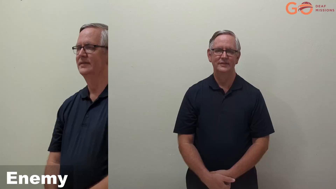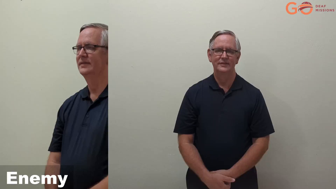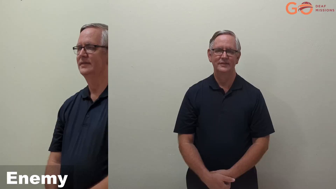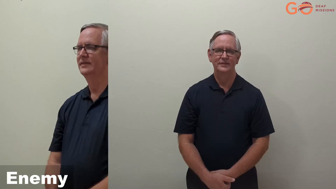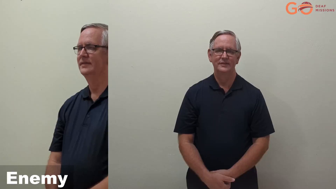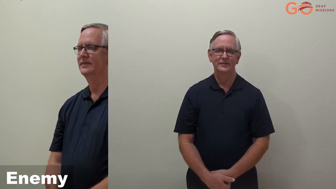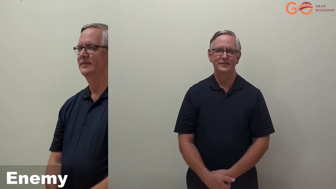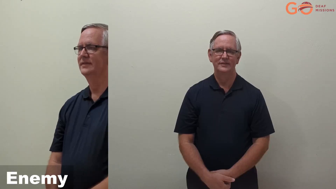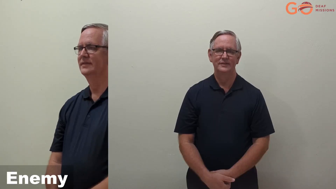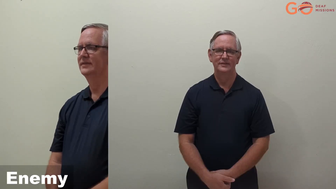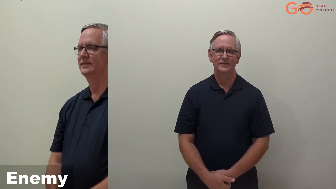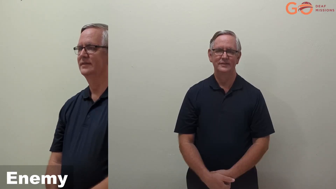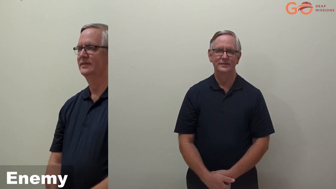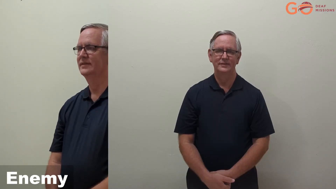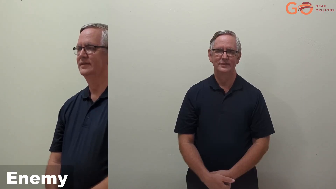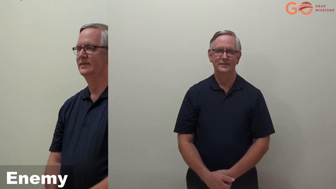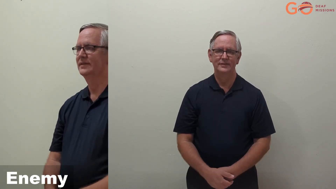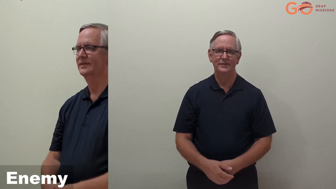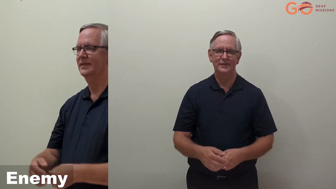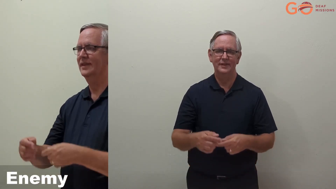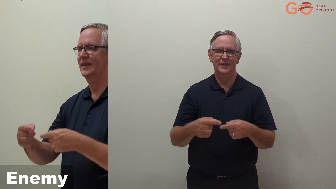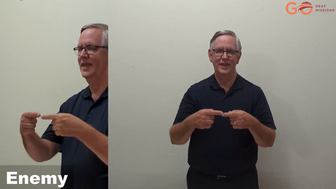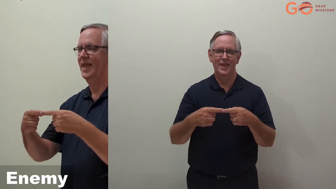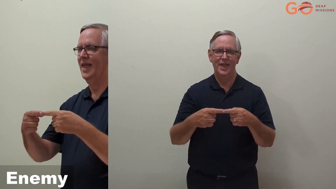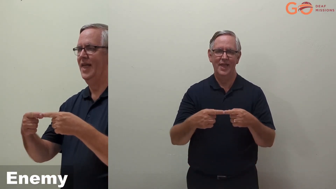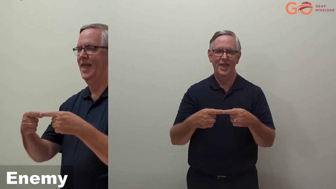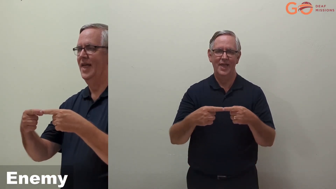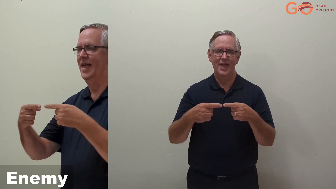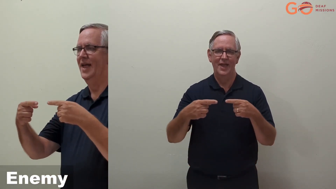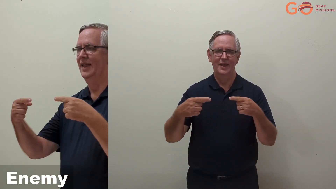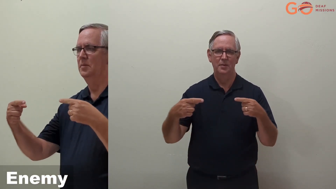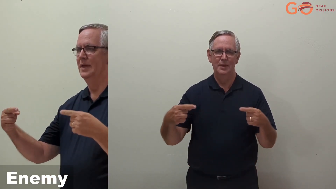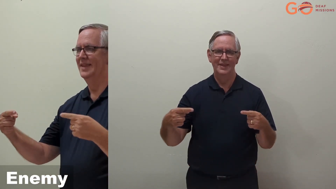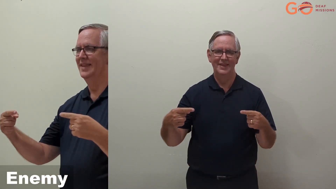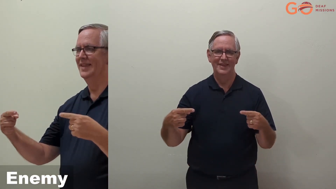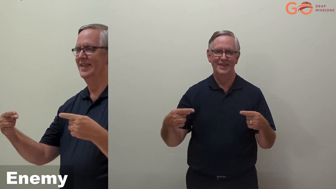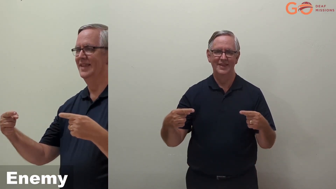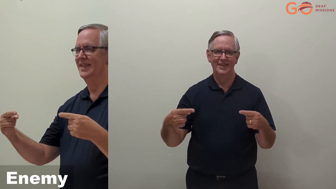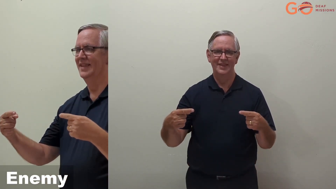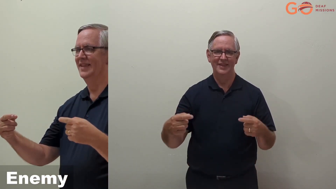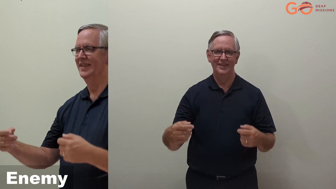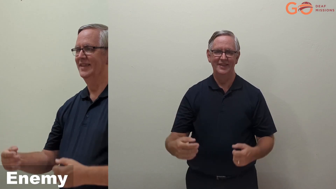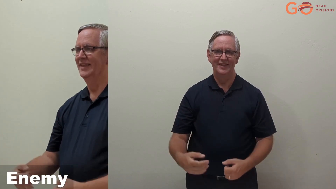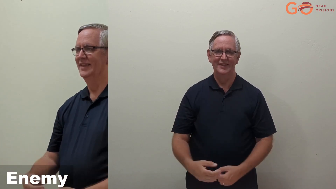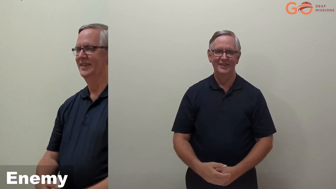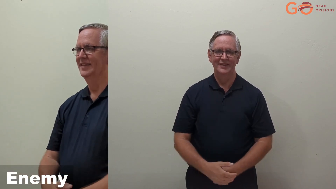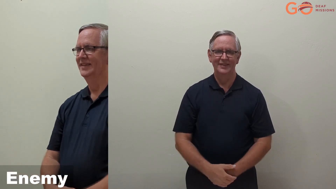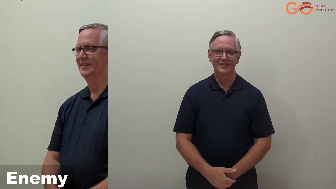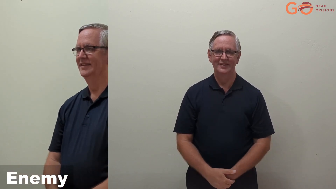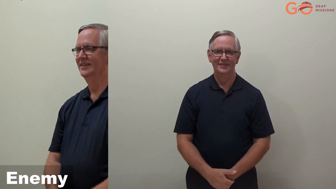Enemy